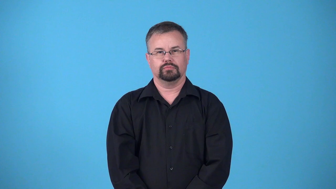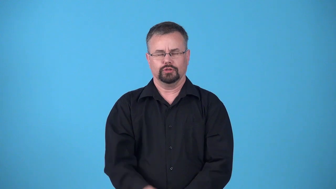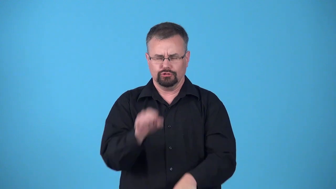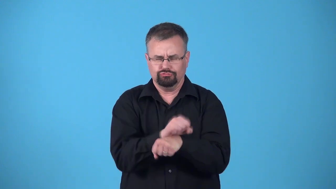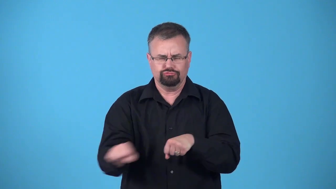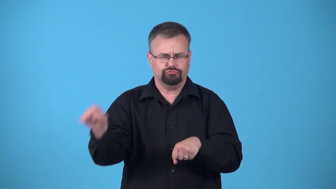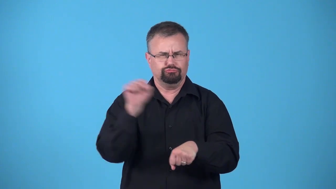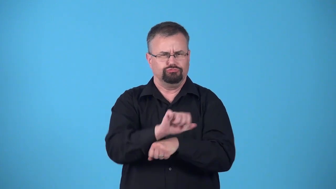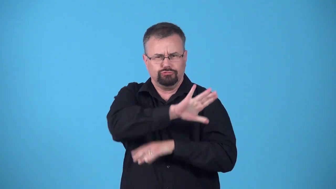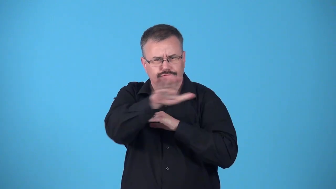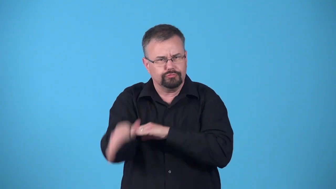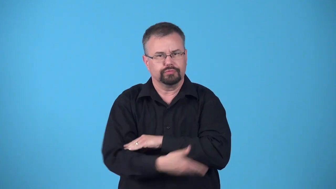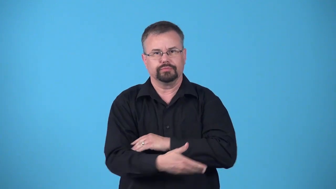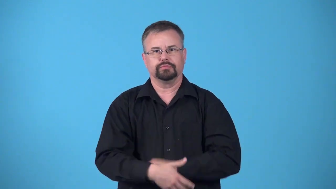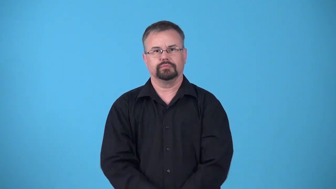hard days night